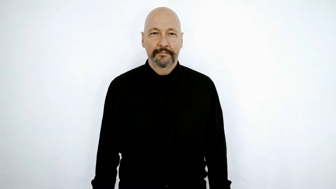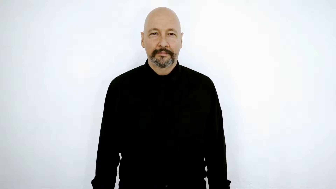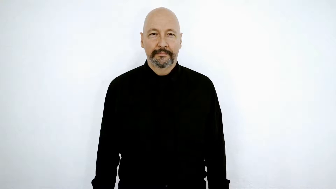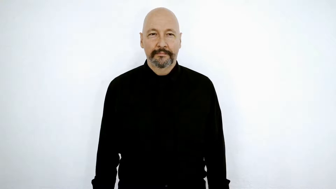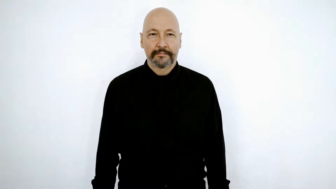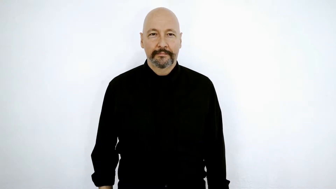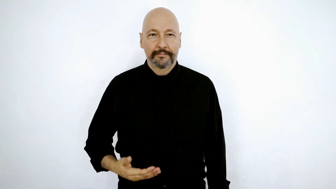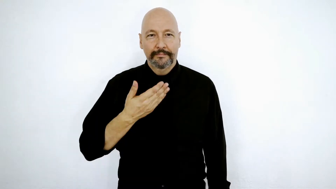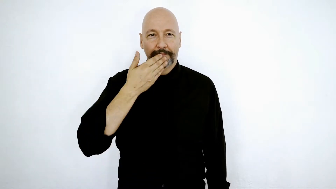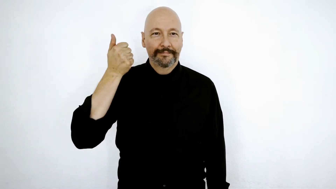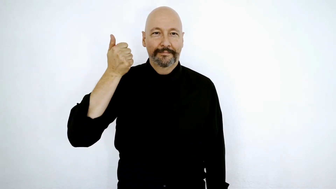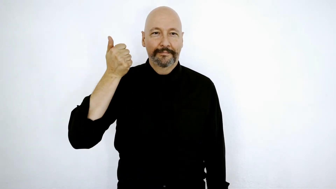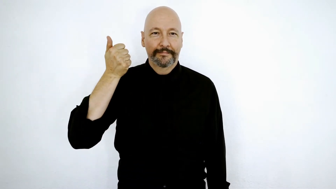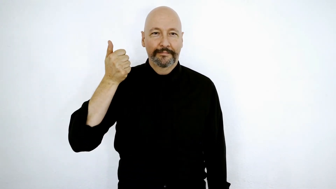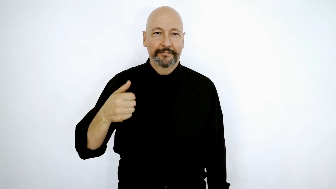BETTER